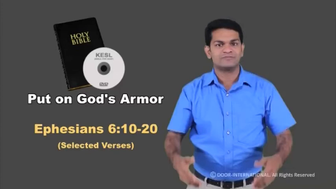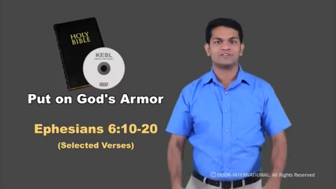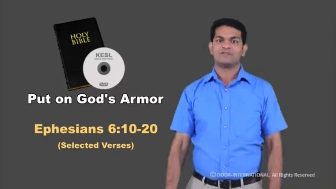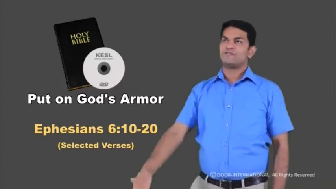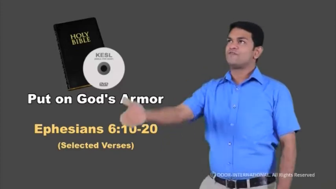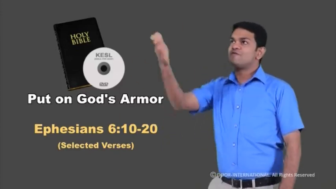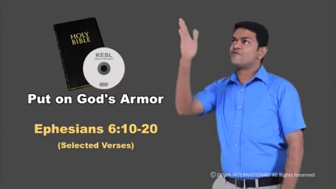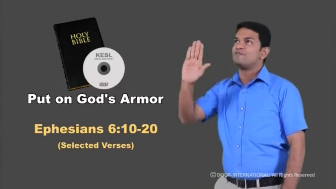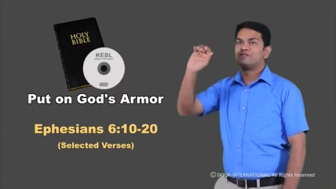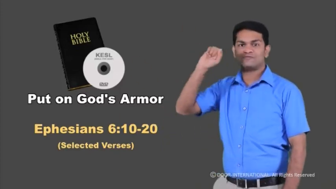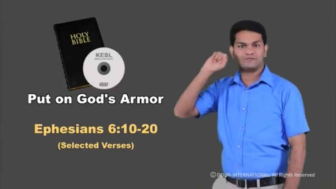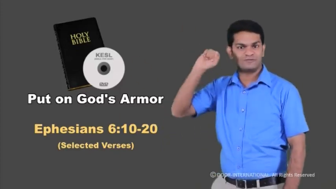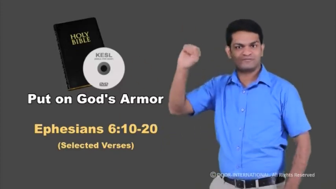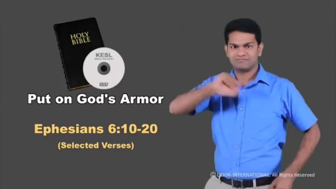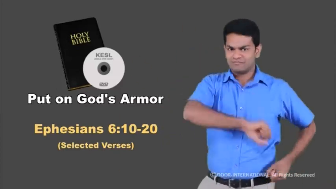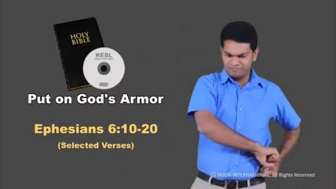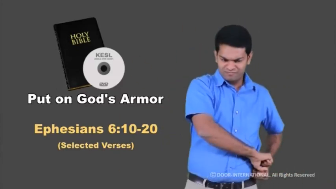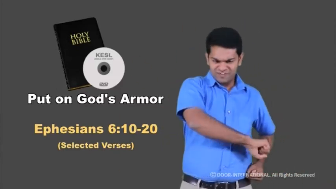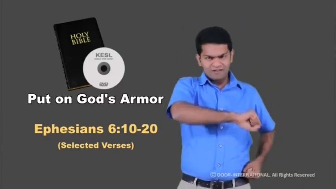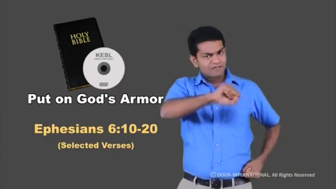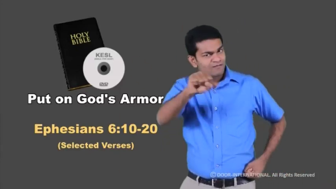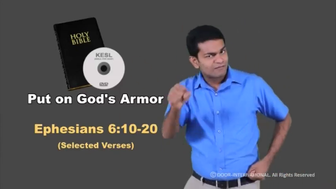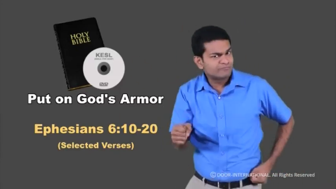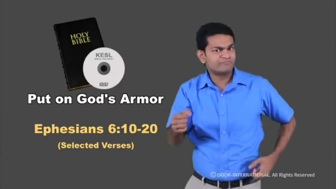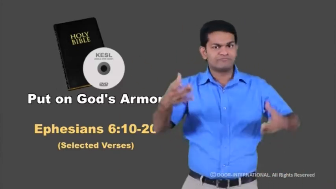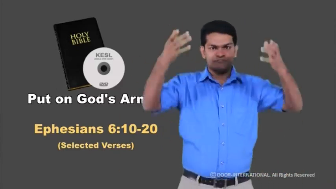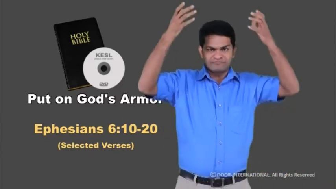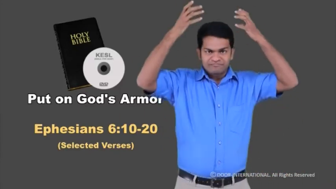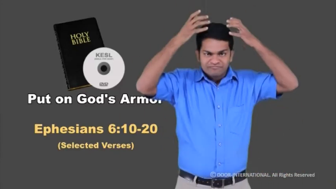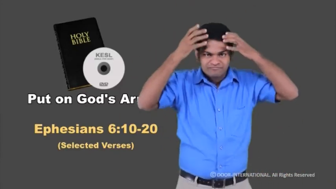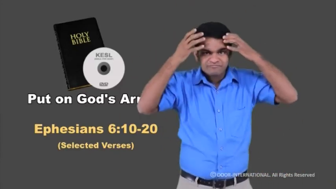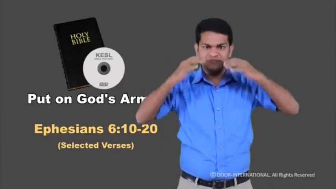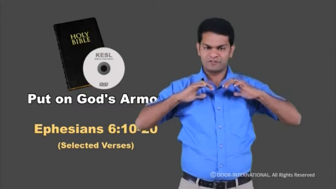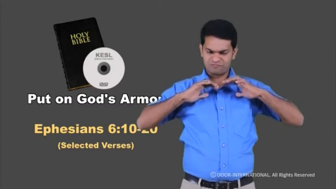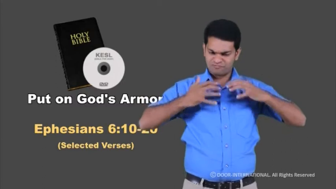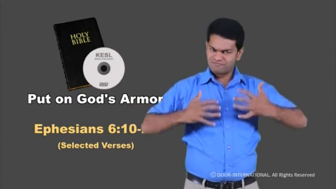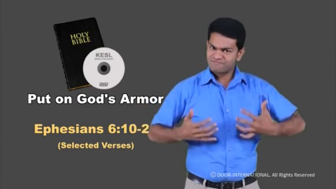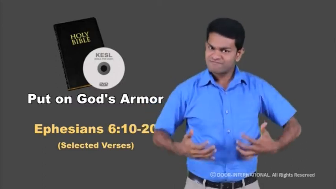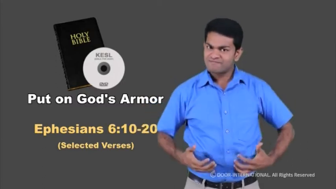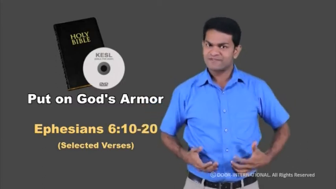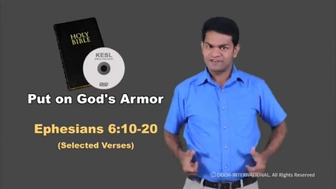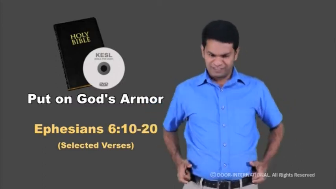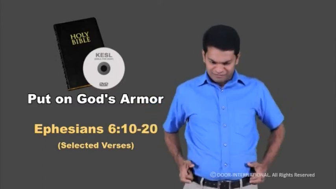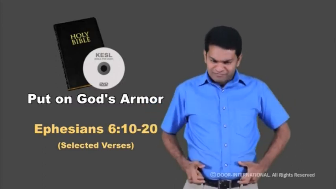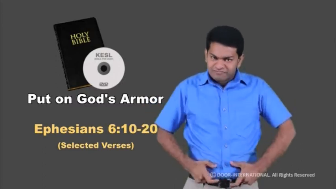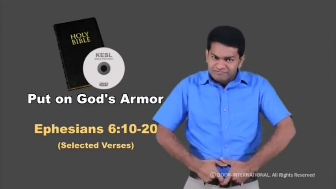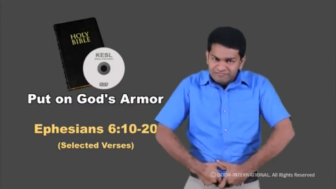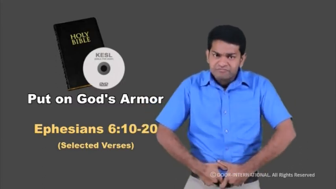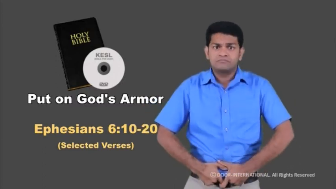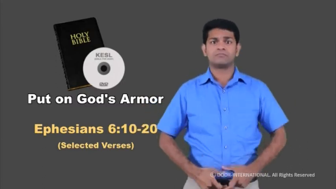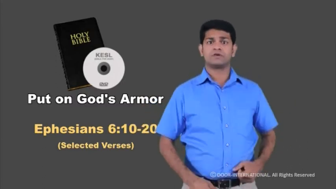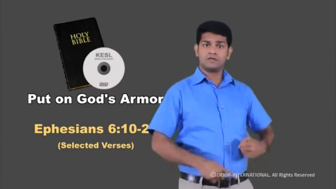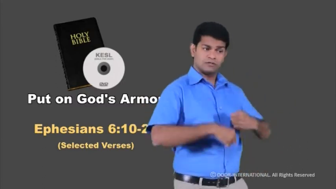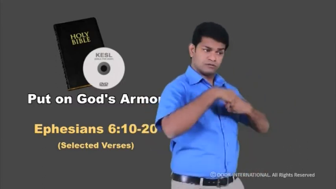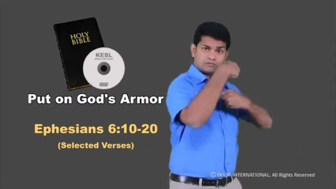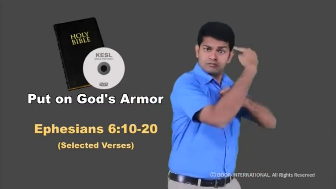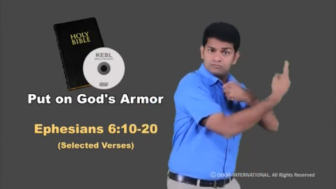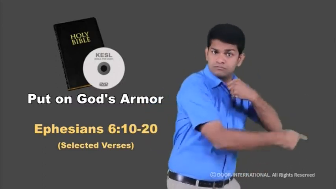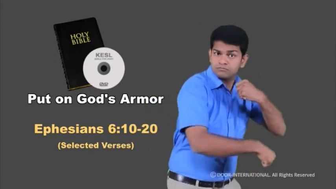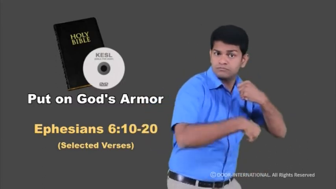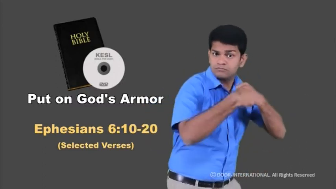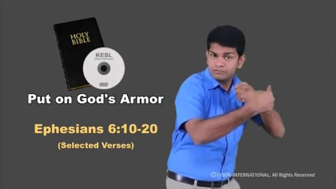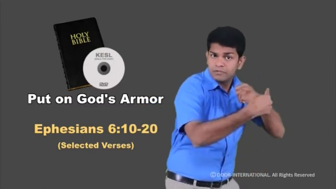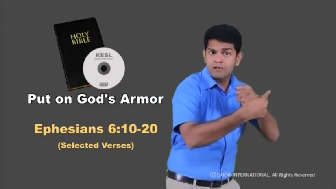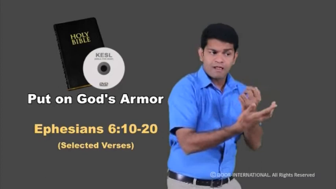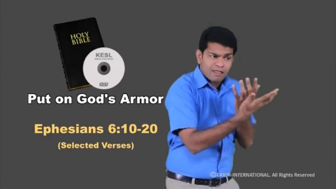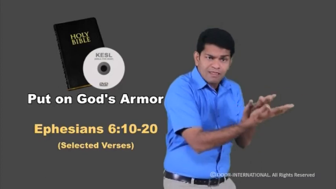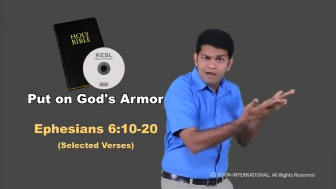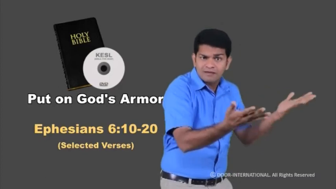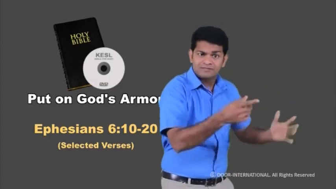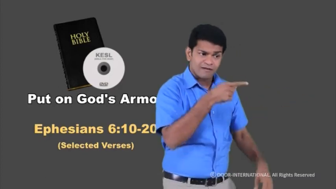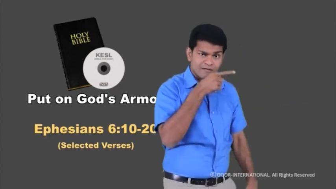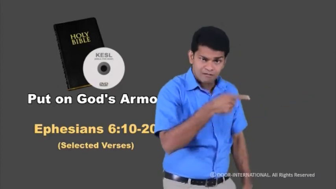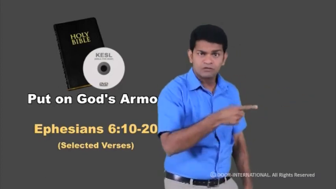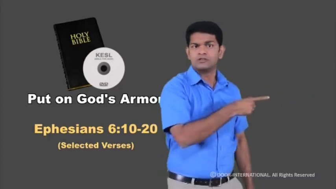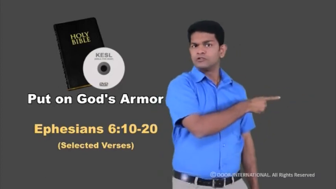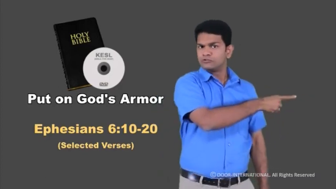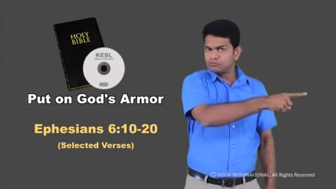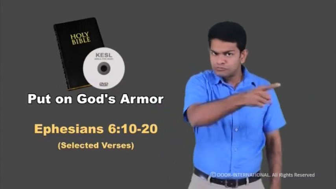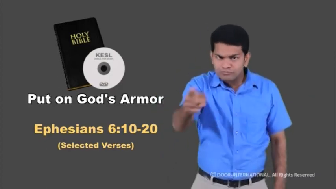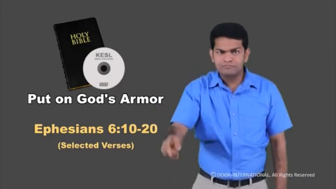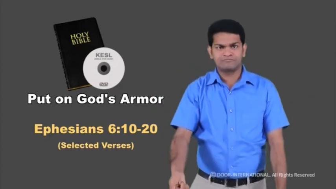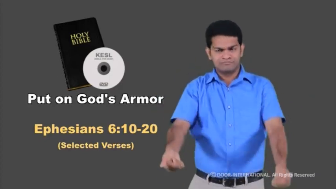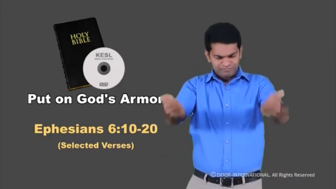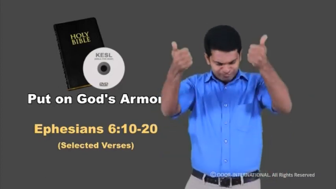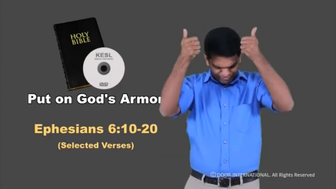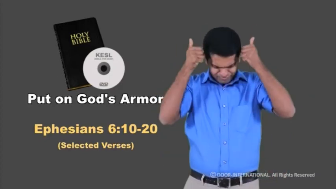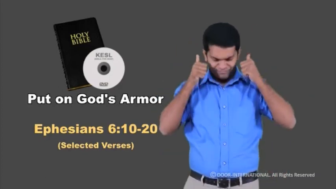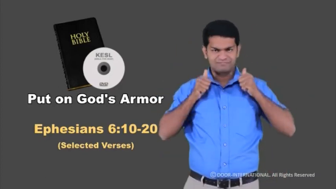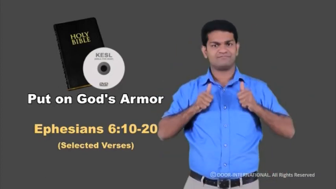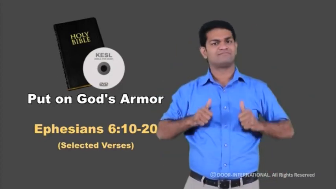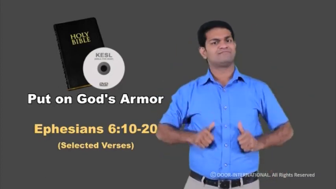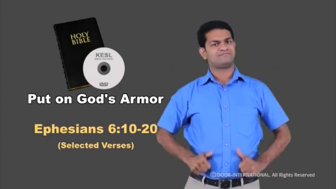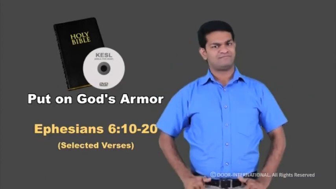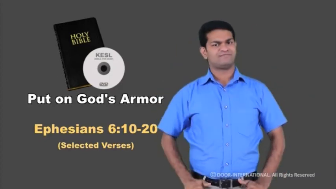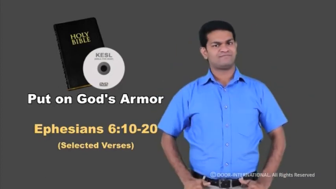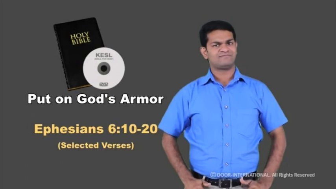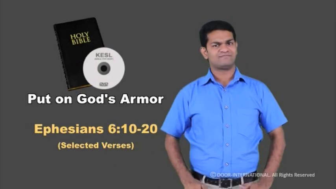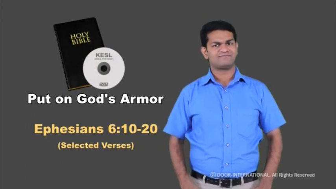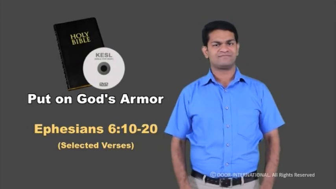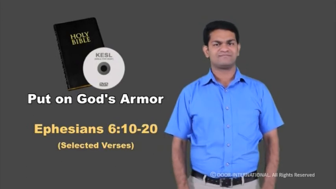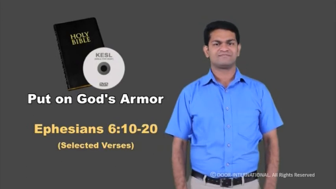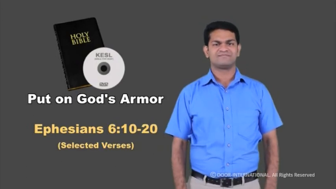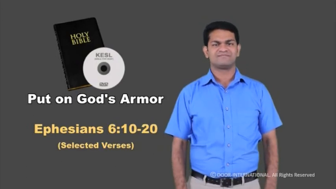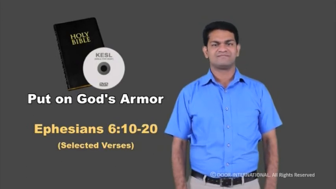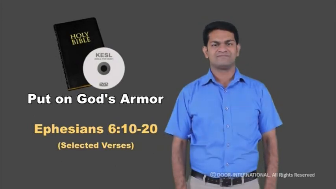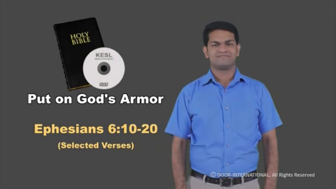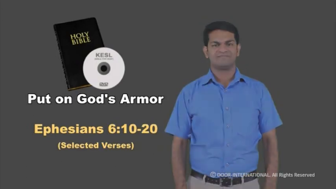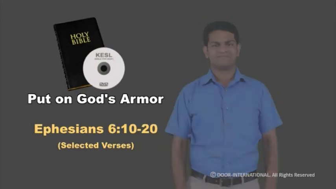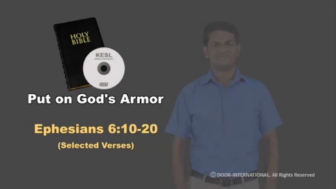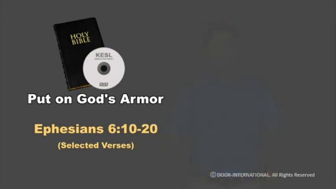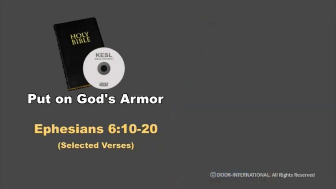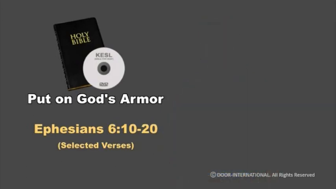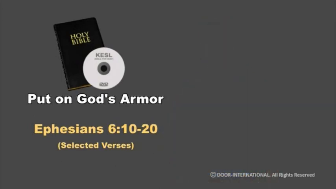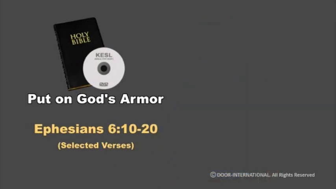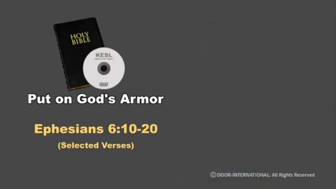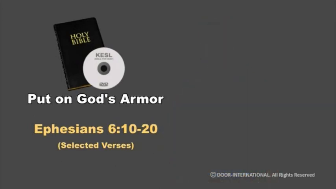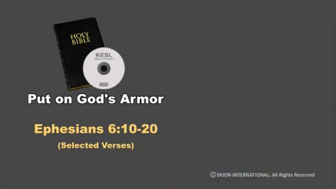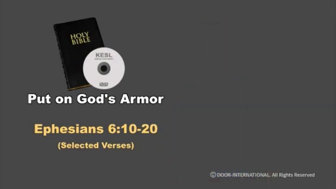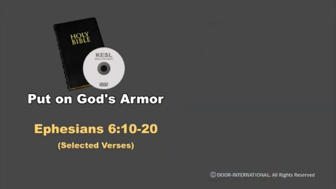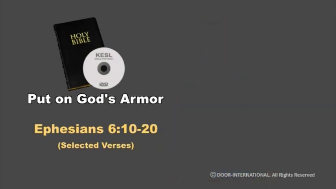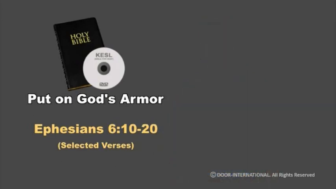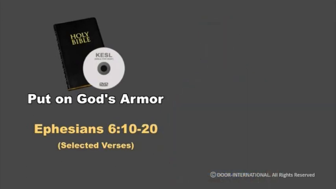Put on God's Armor